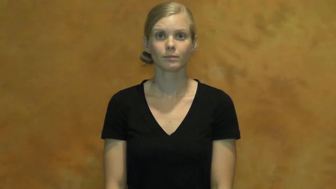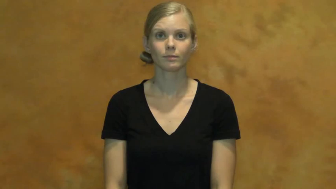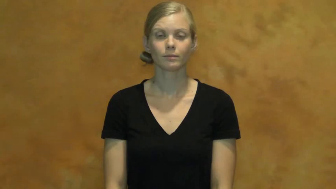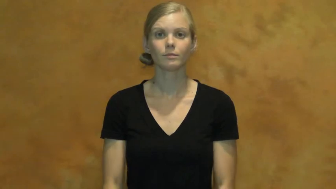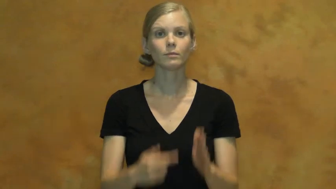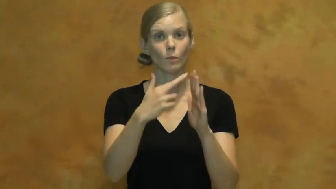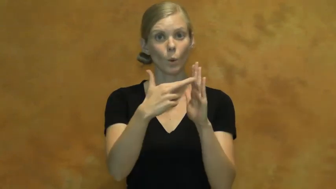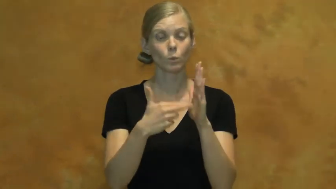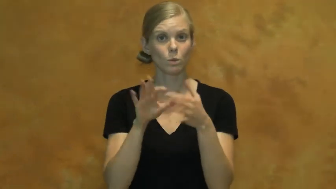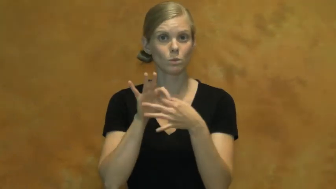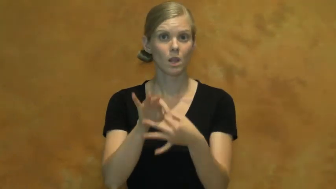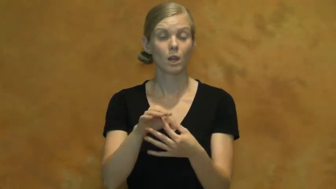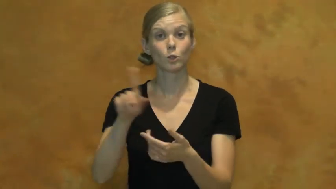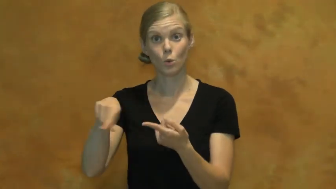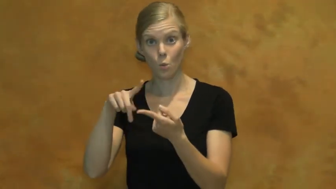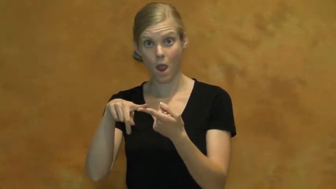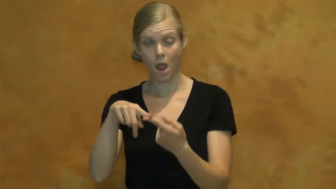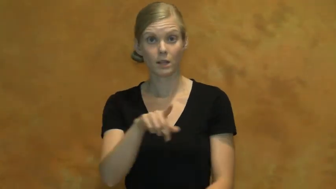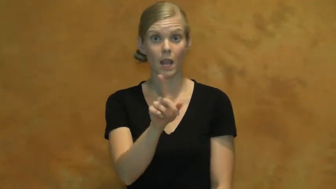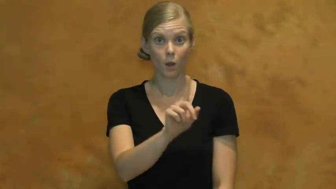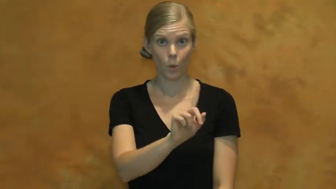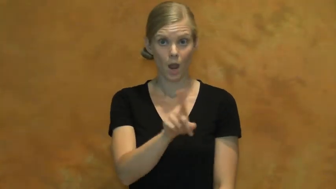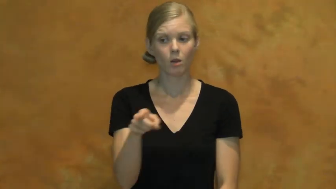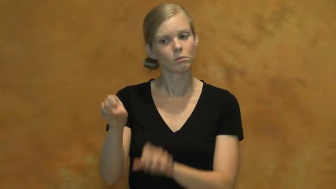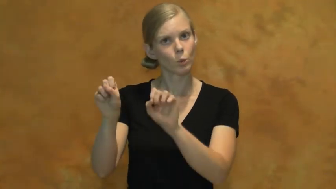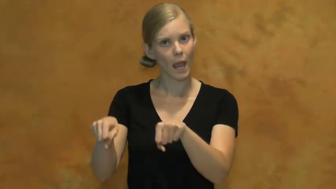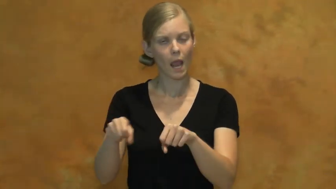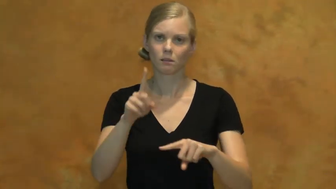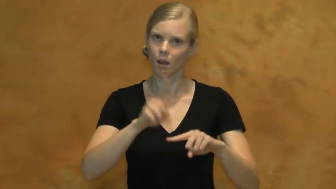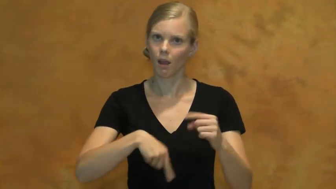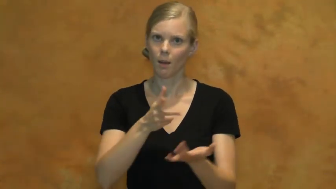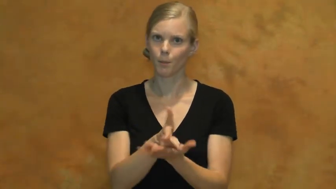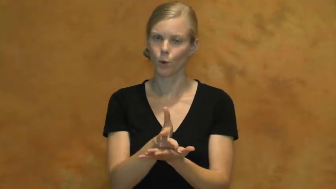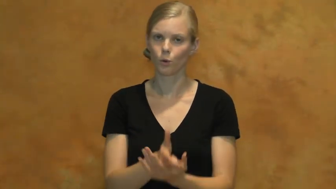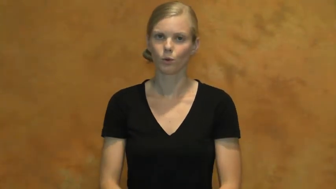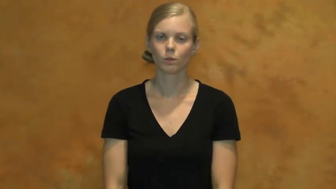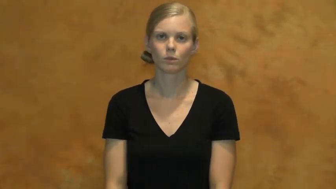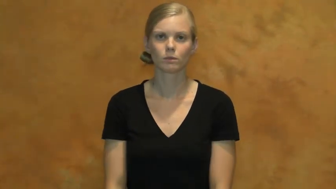parking restriction